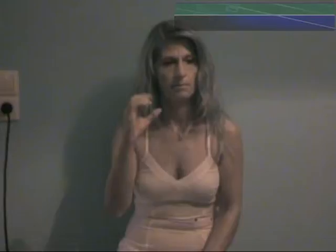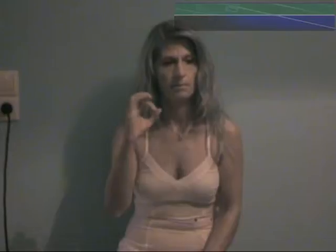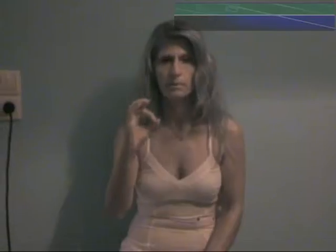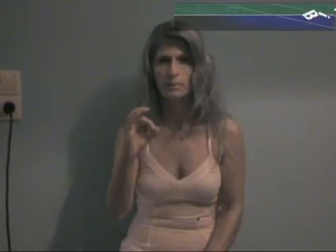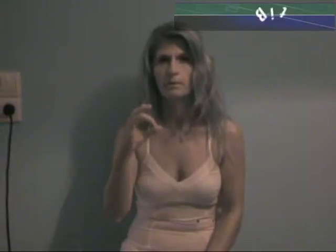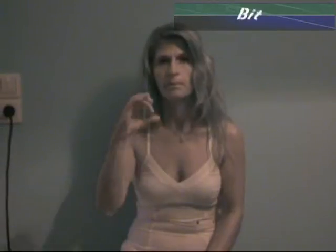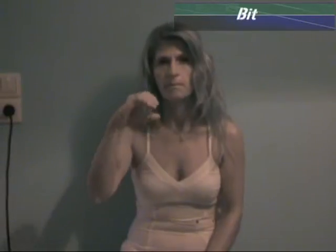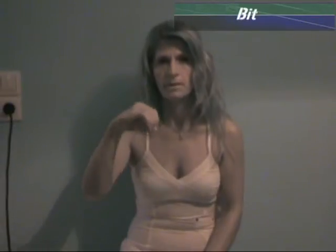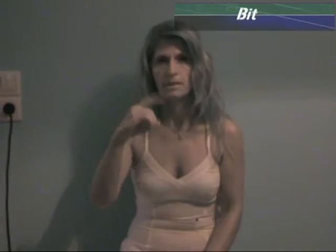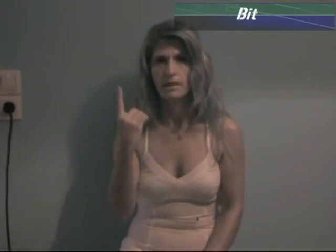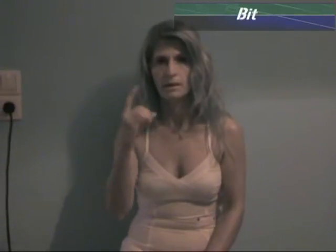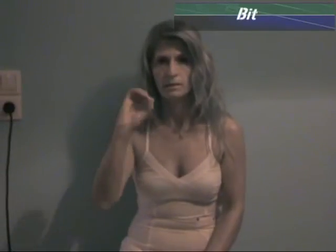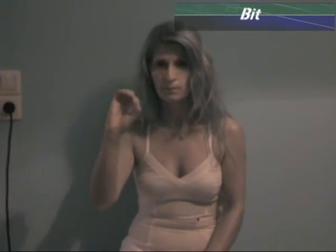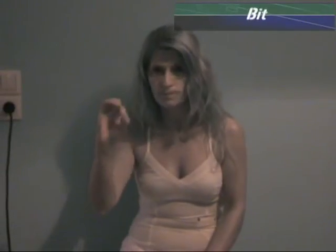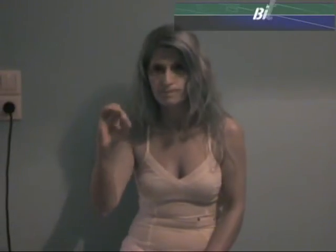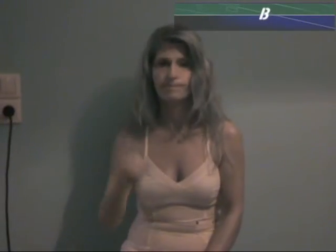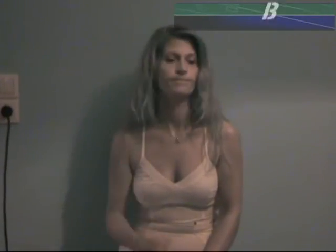Bit